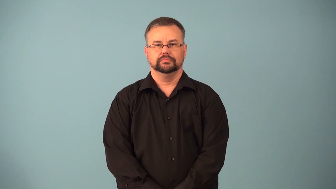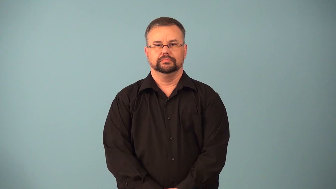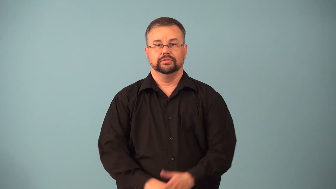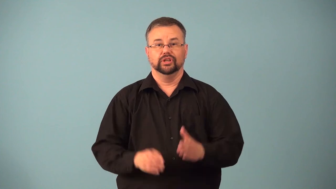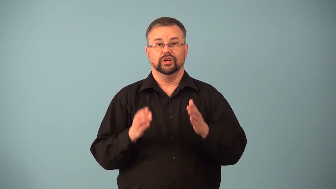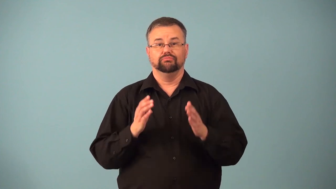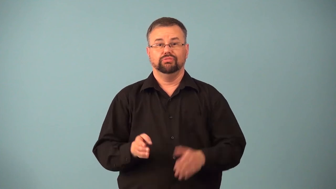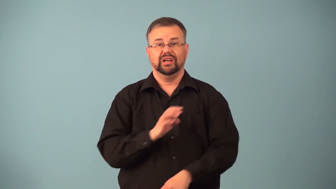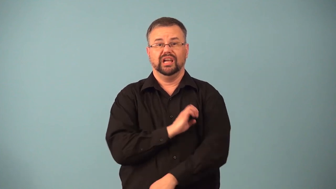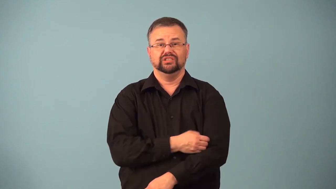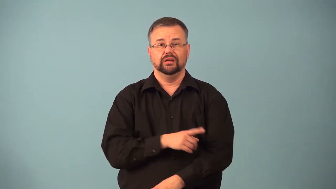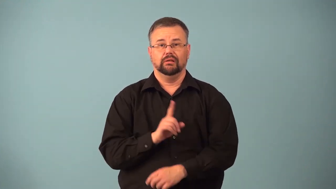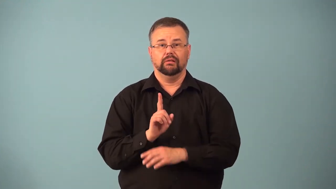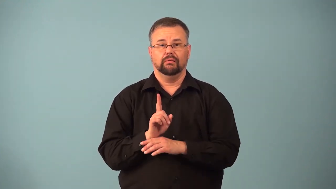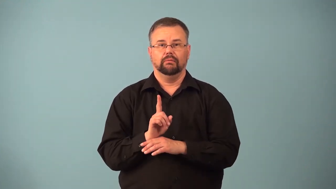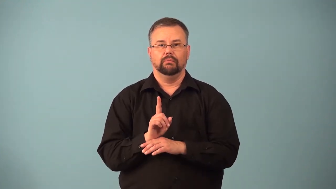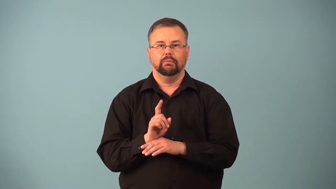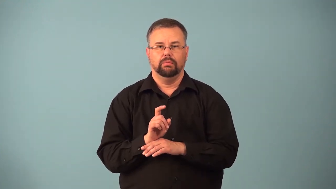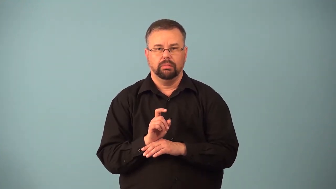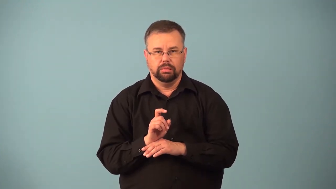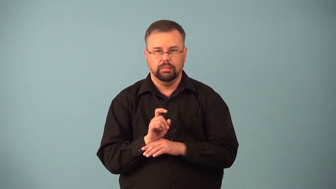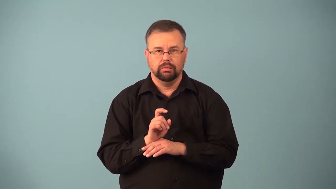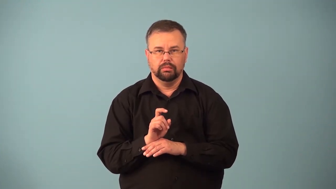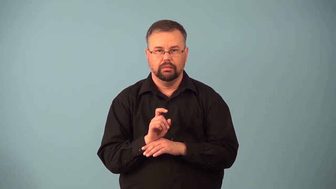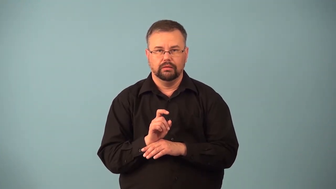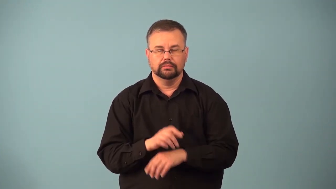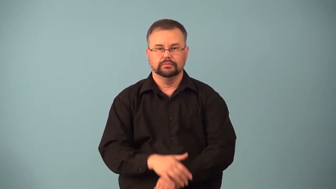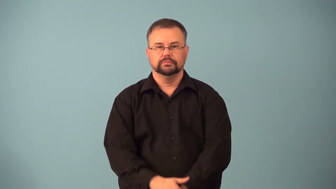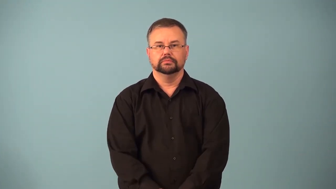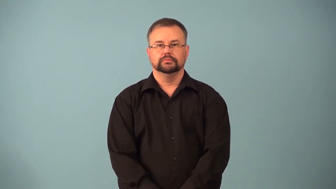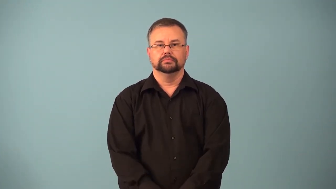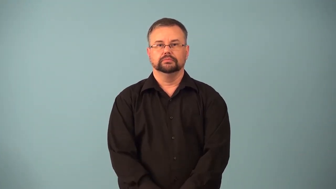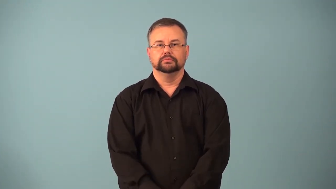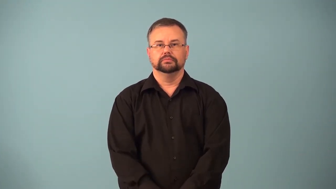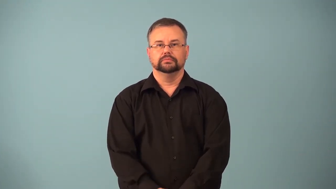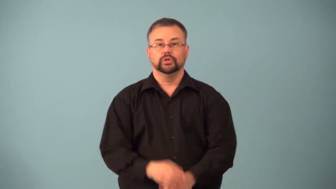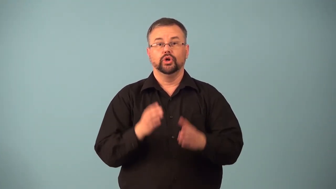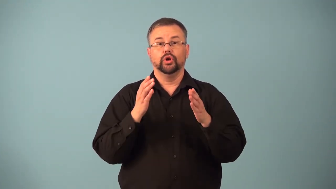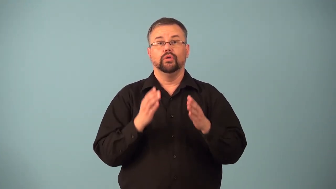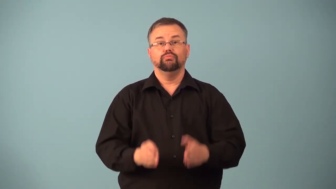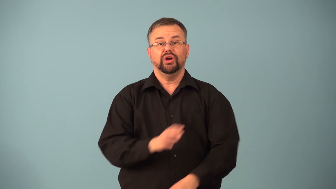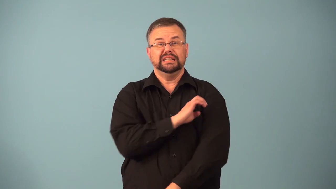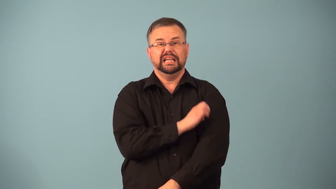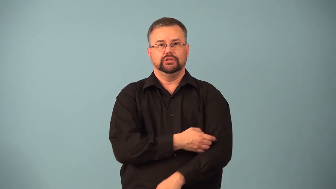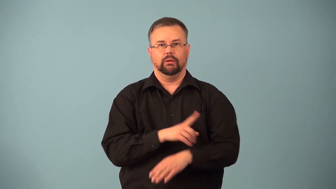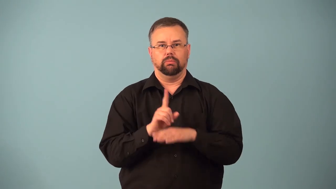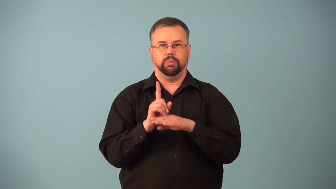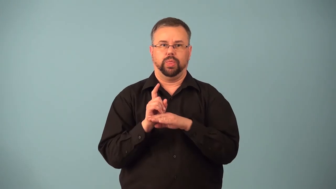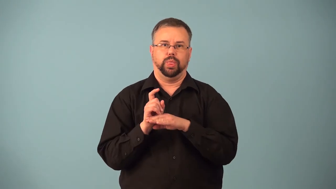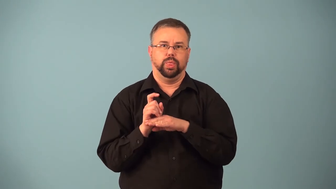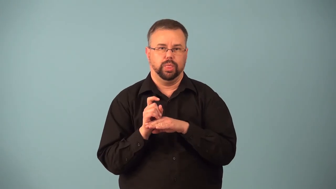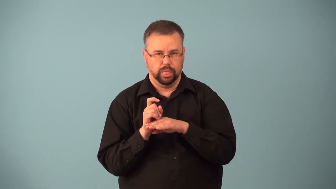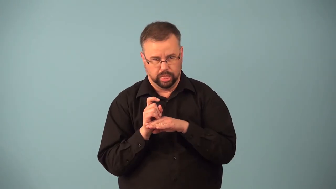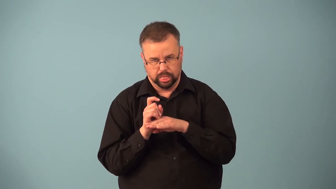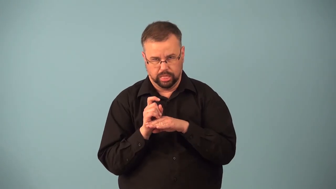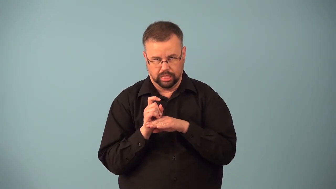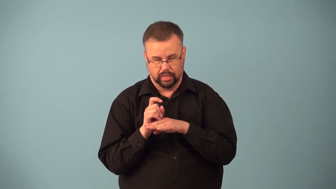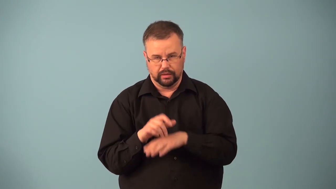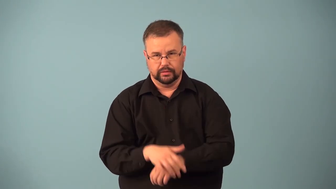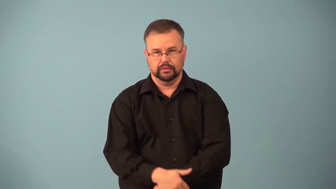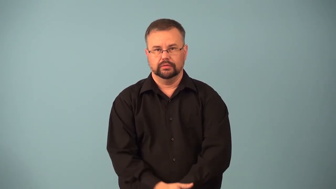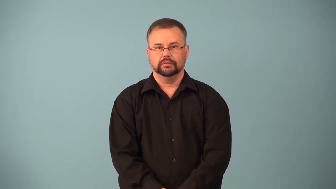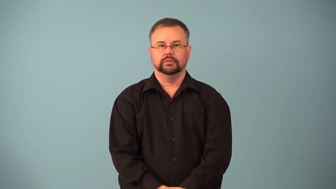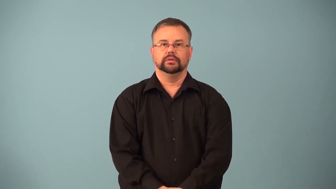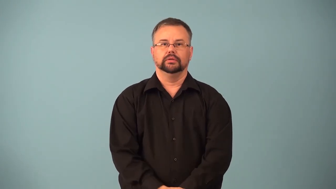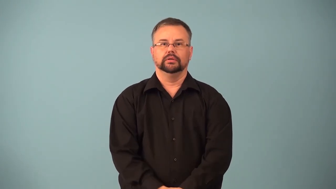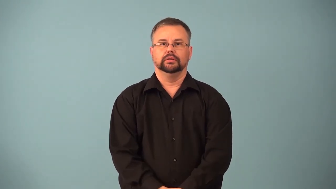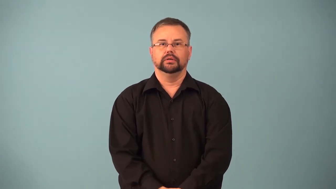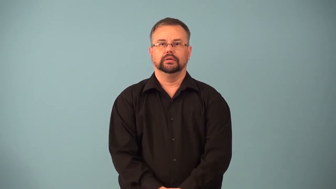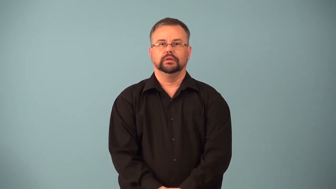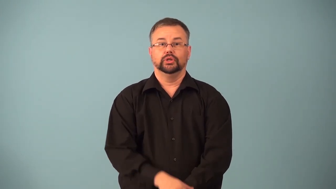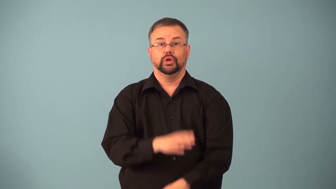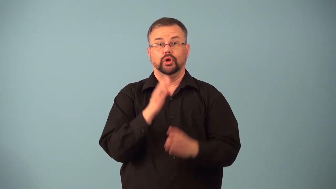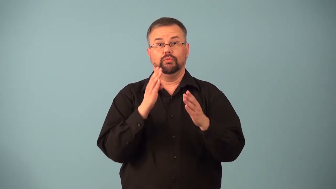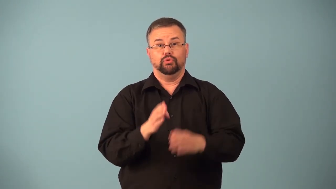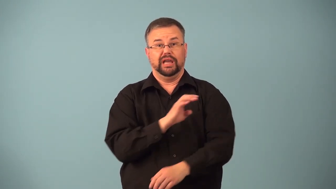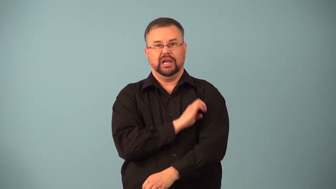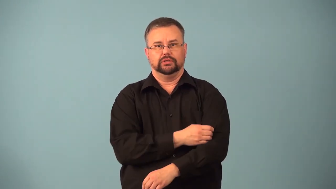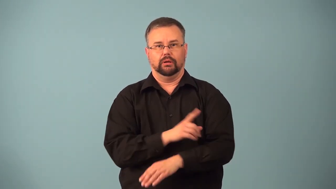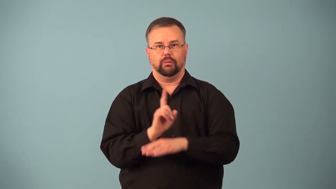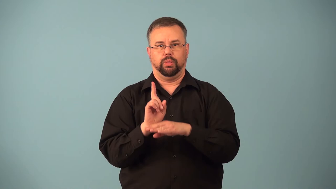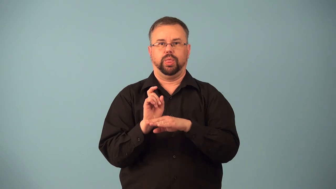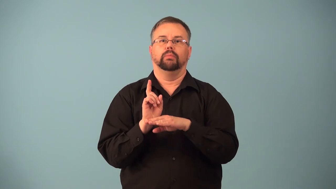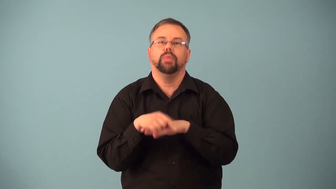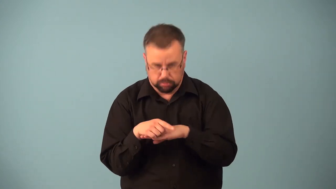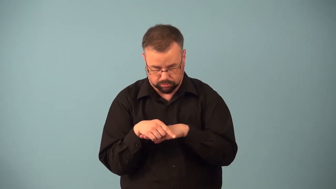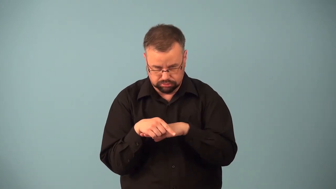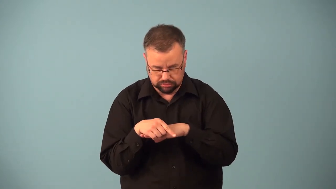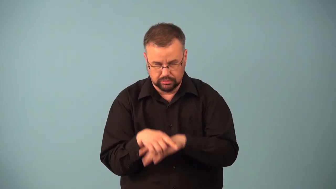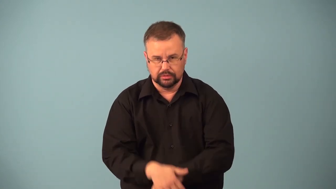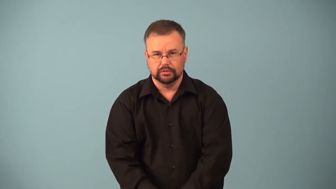flat,flatter,flattest-no energy